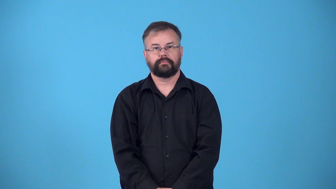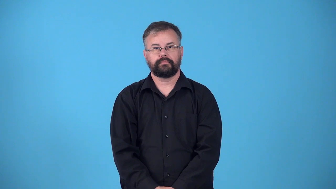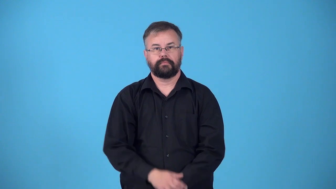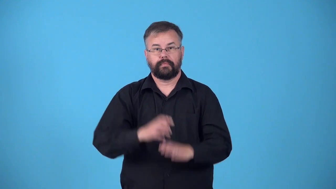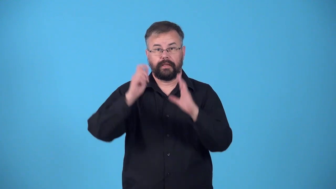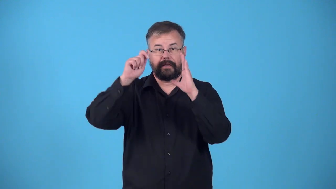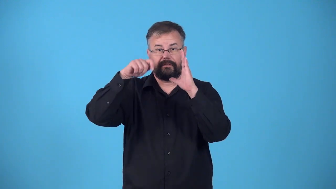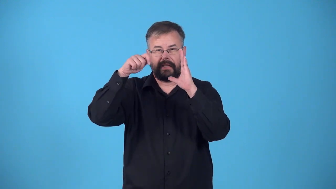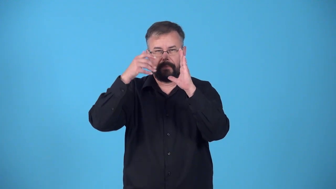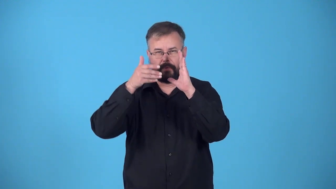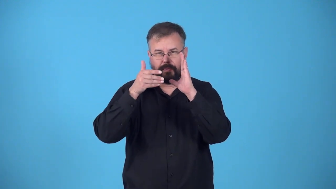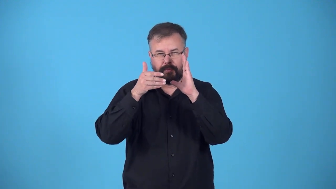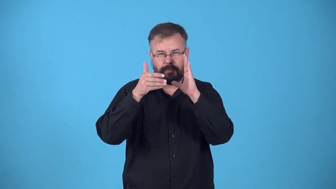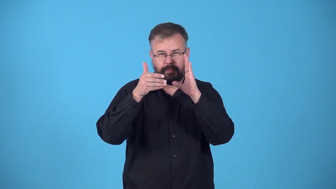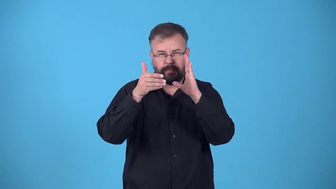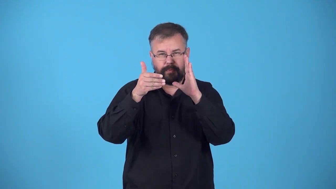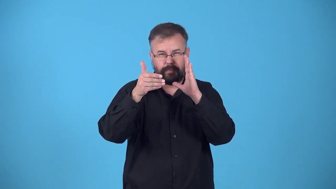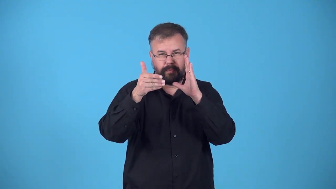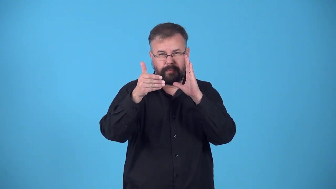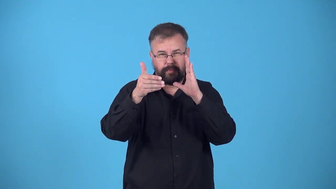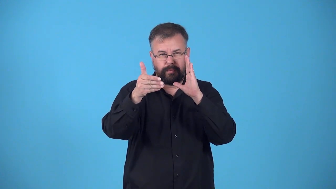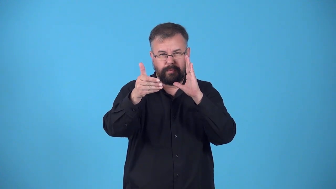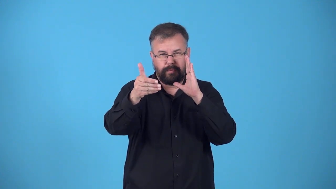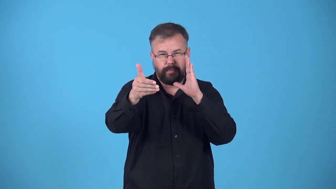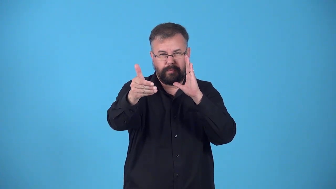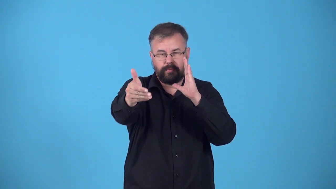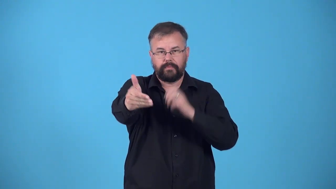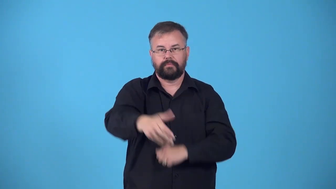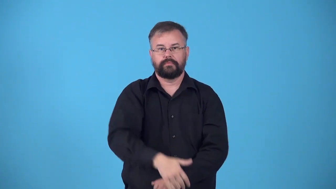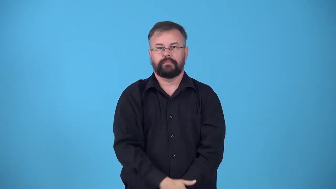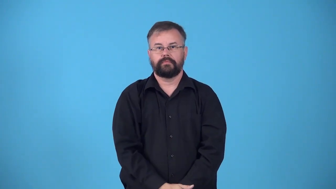pan out